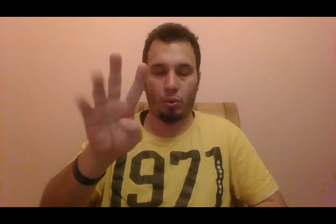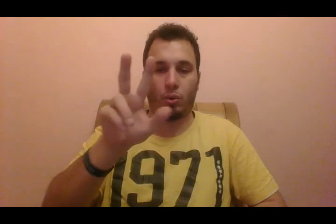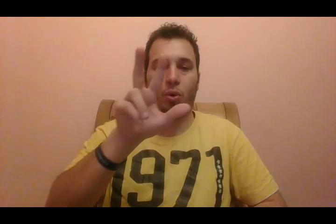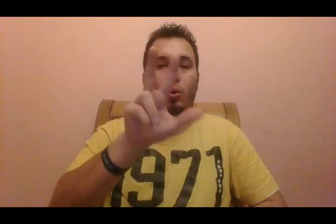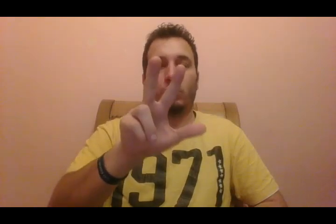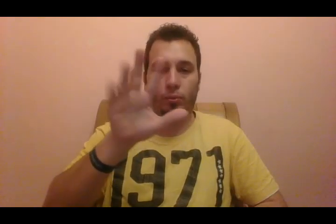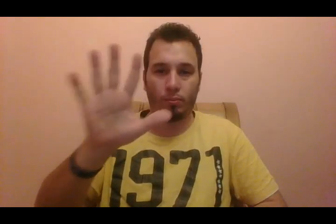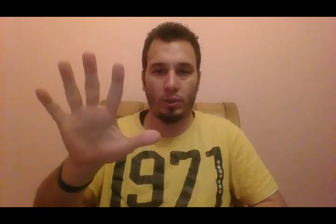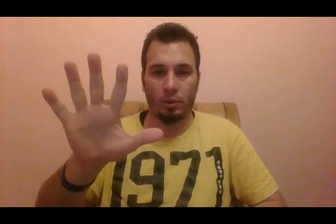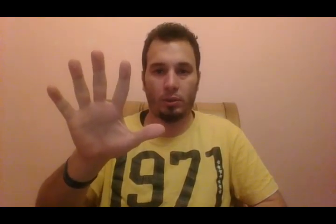number35